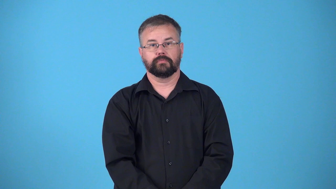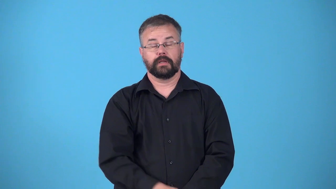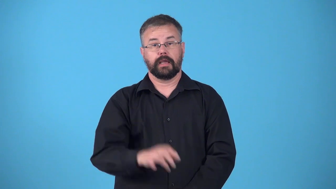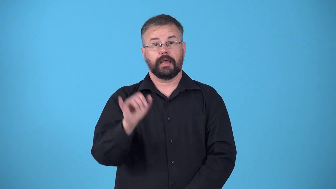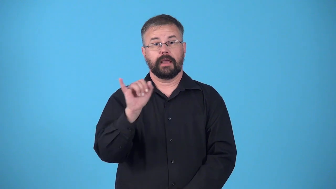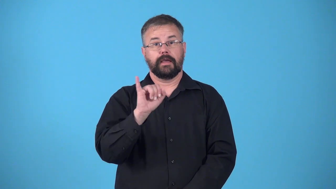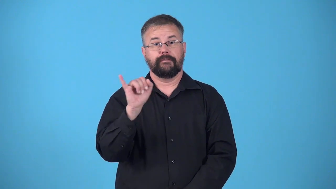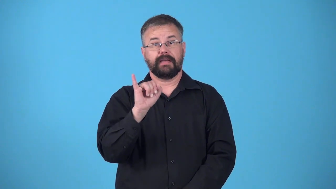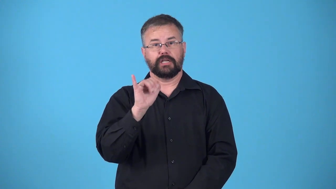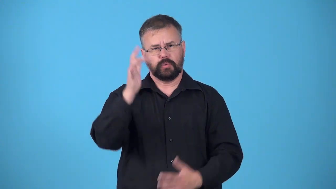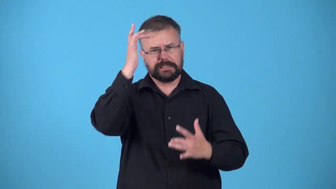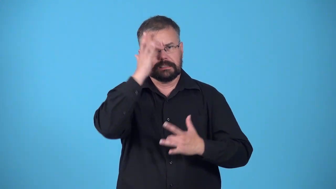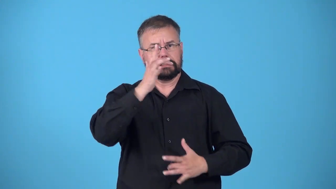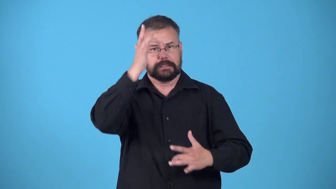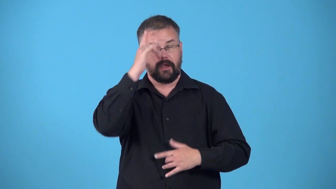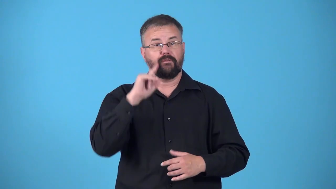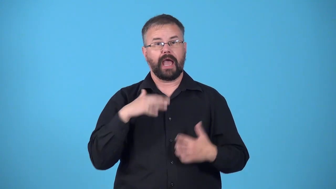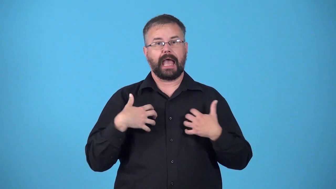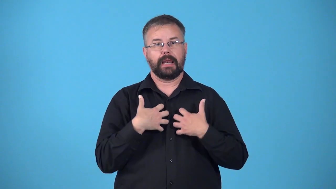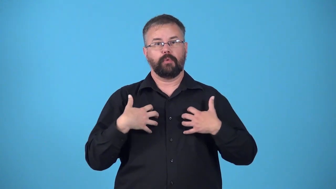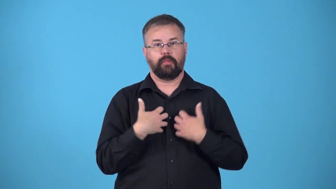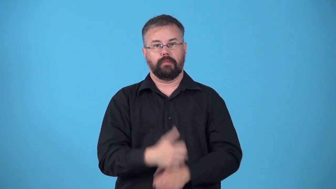distemper